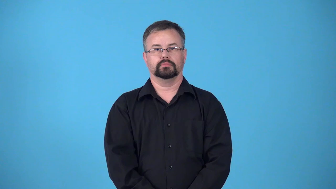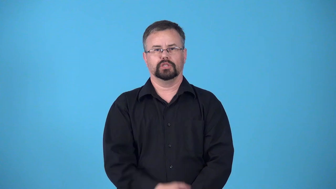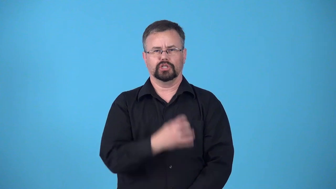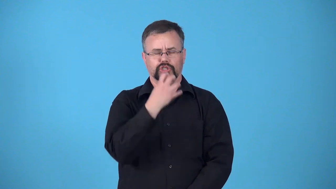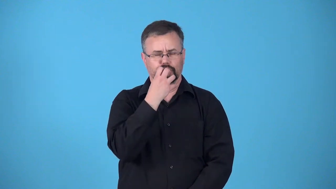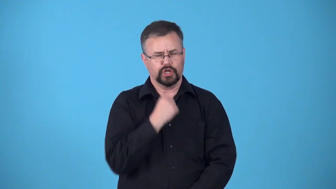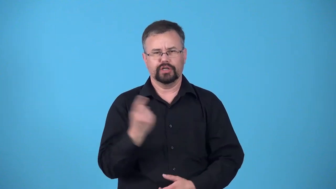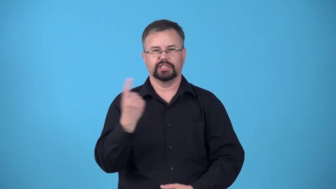care-about someone